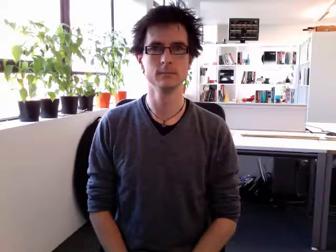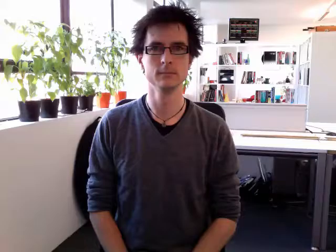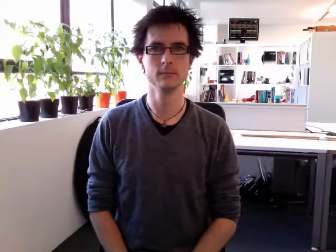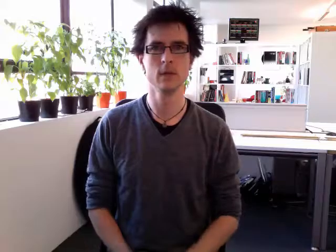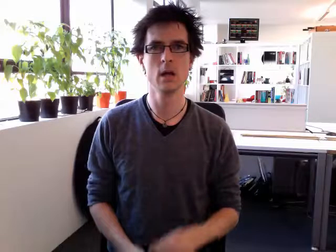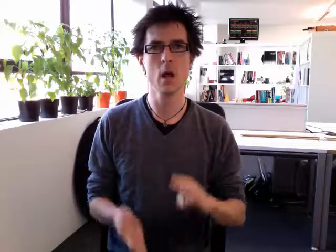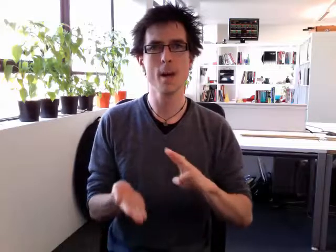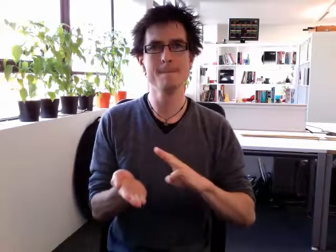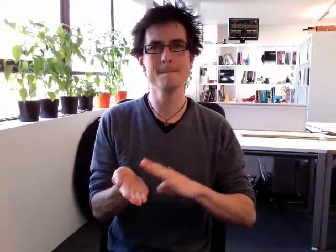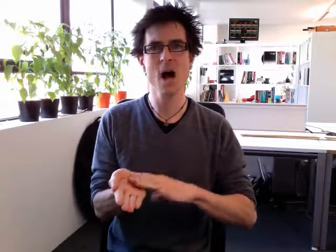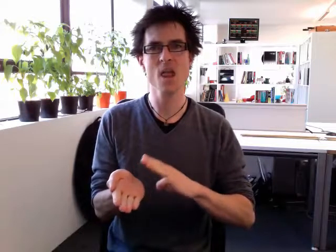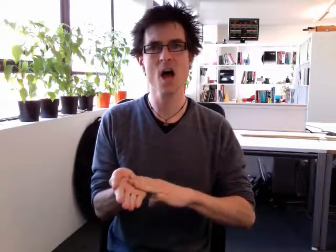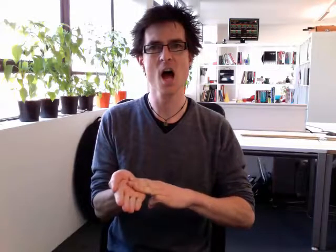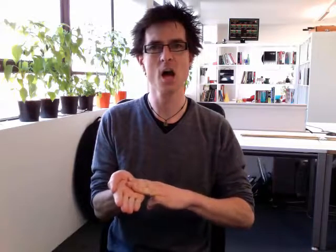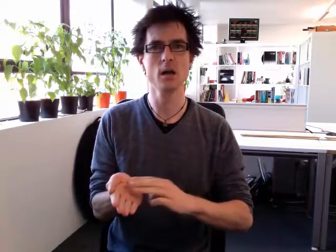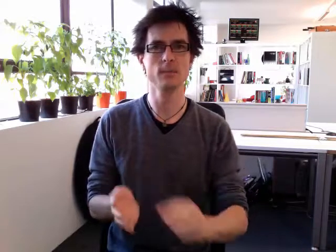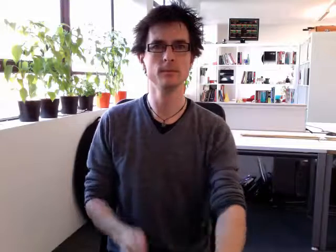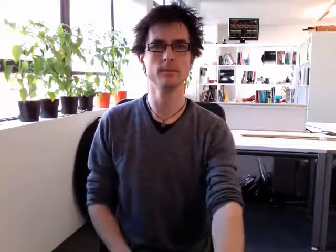mother